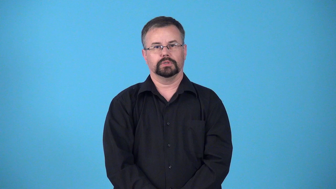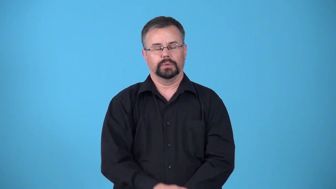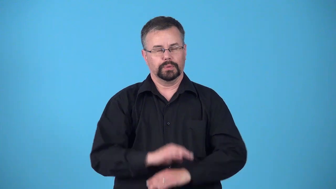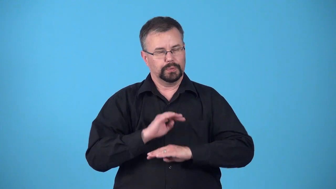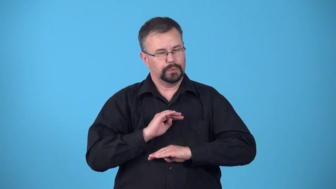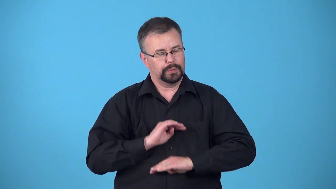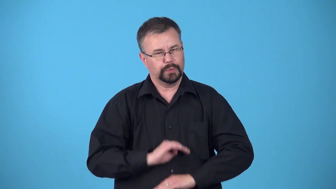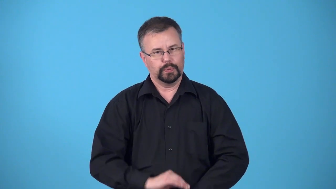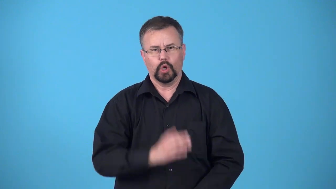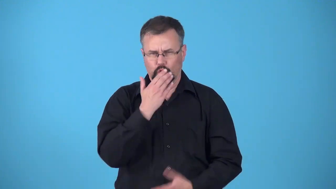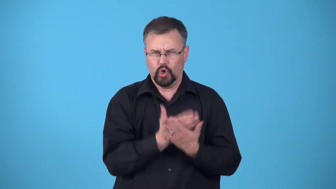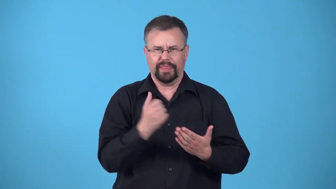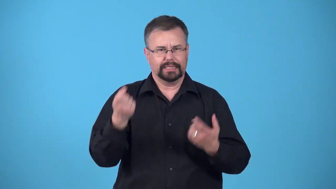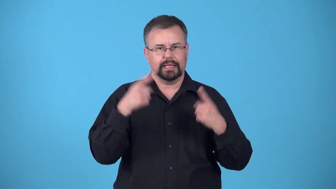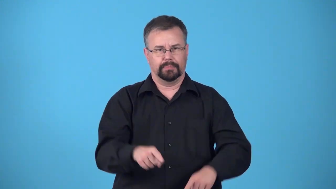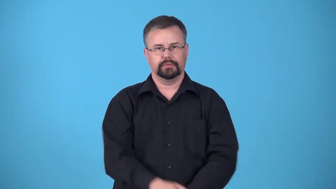there is a god